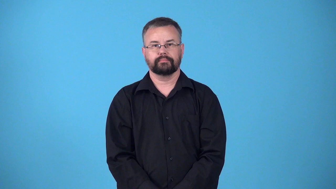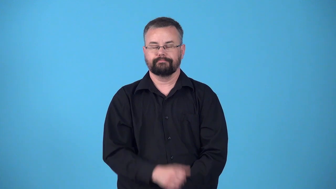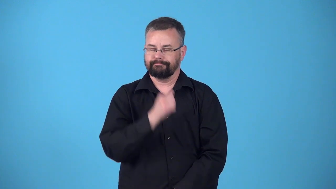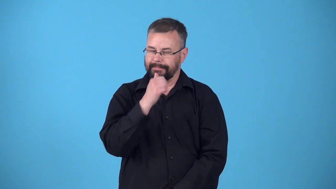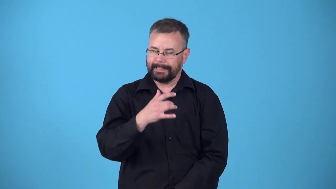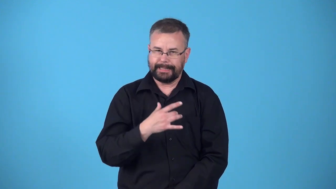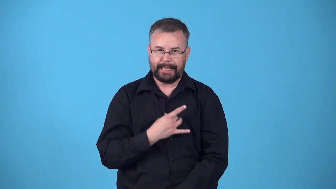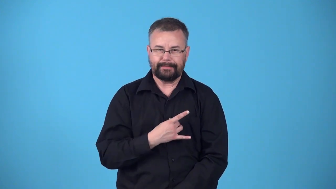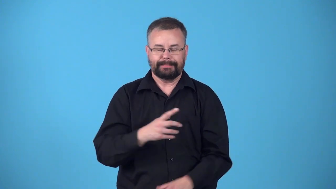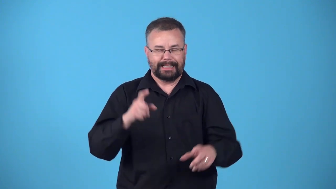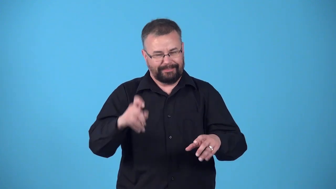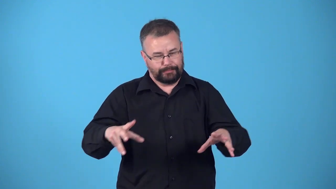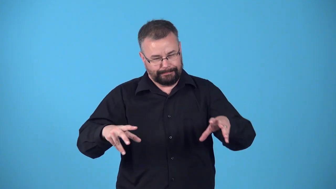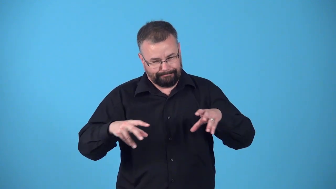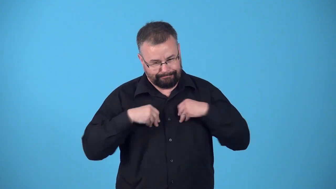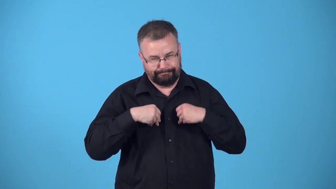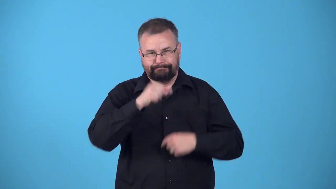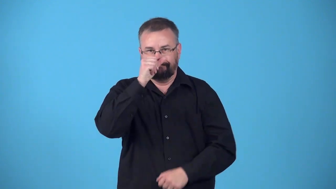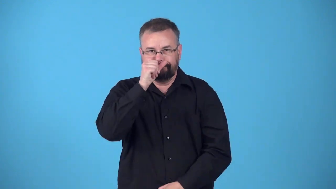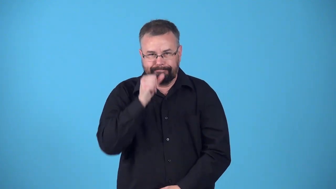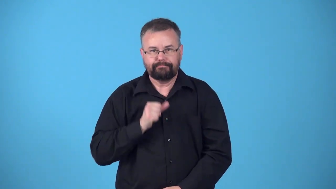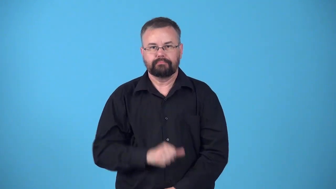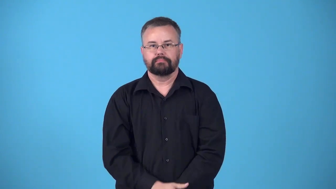grin and bear it